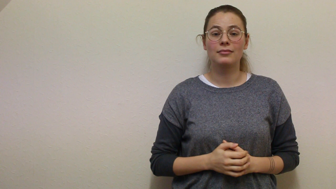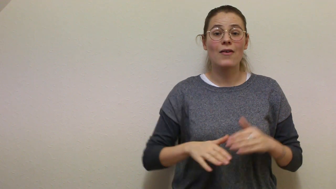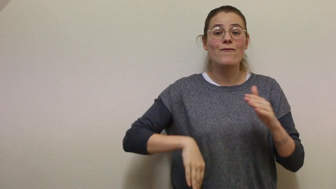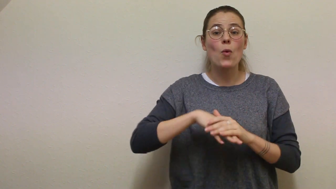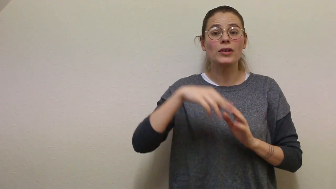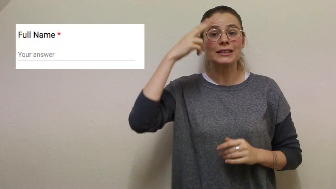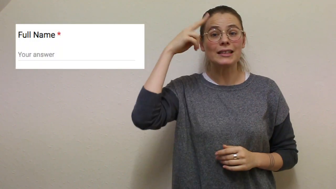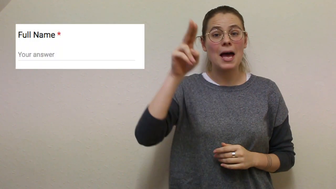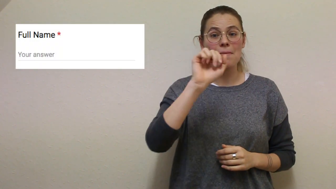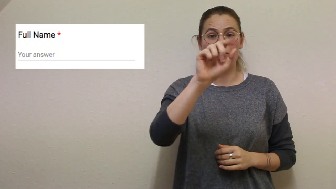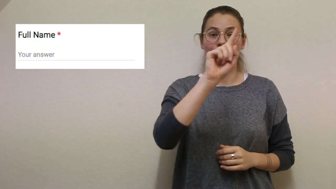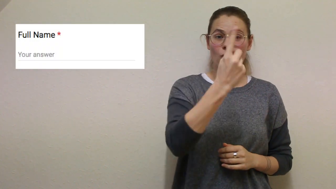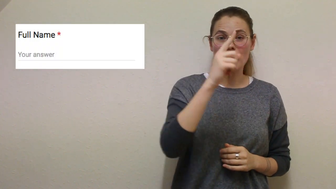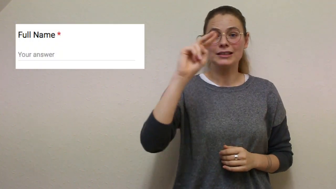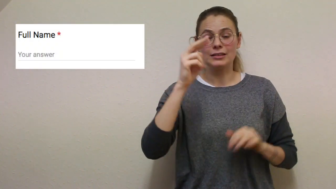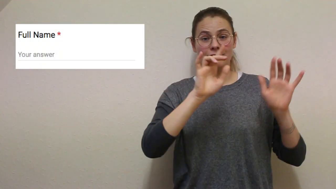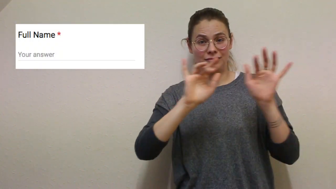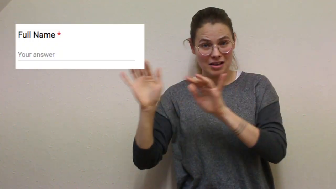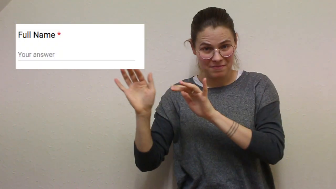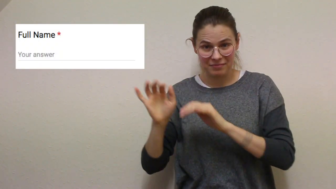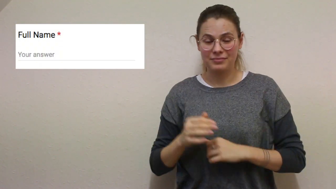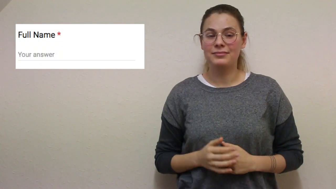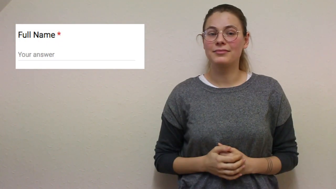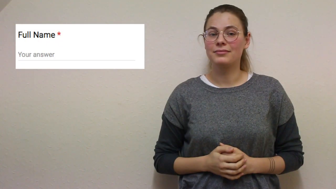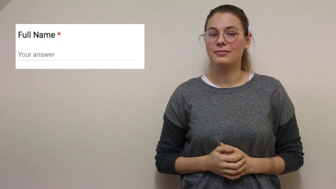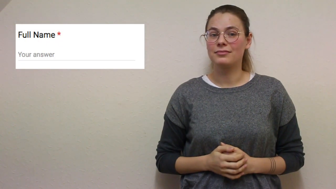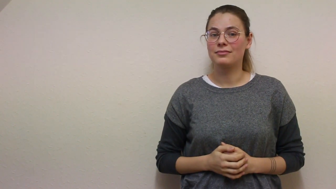Full Name